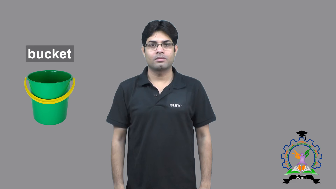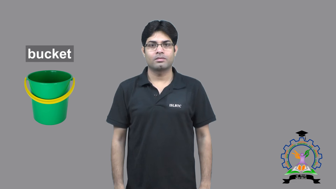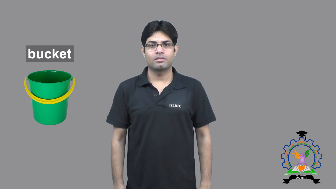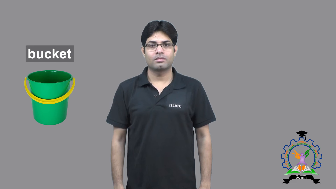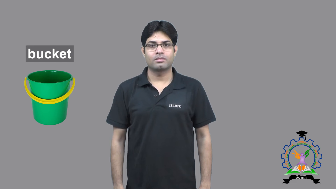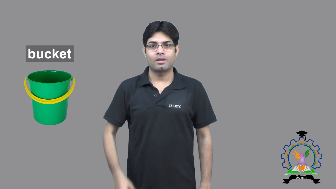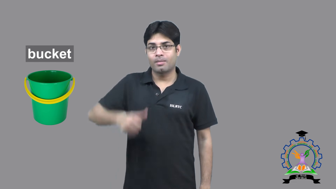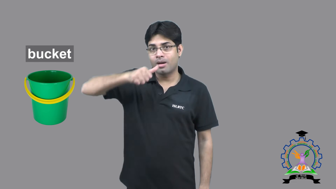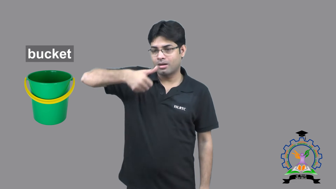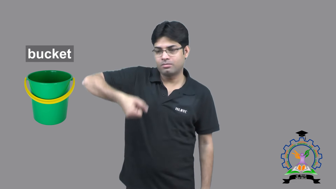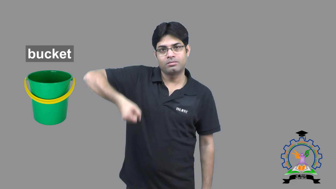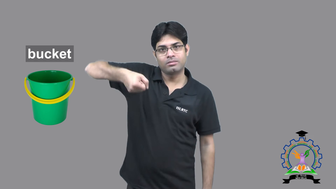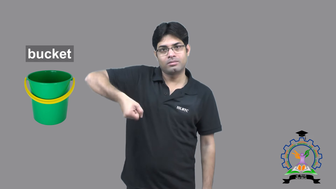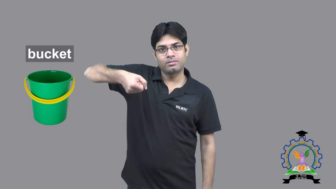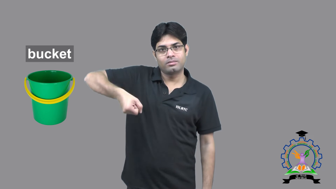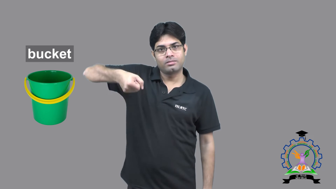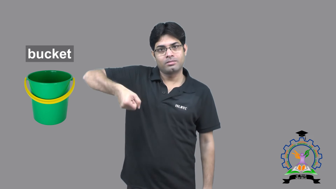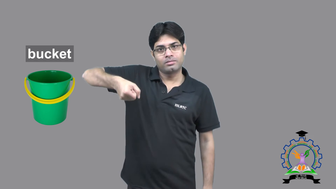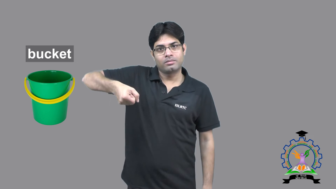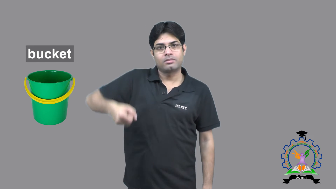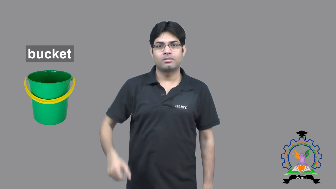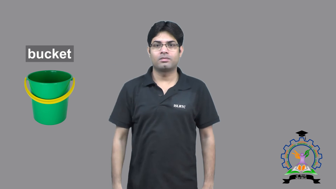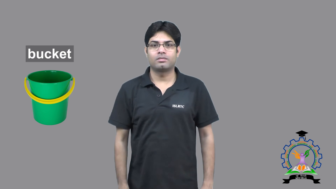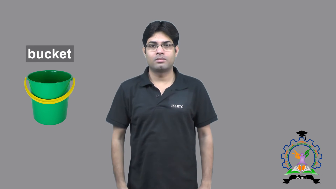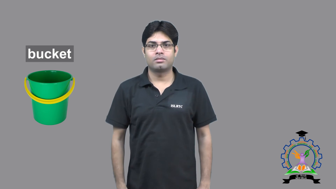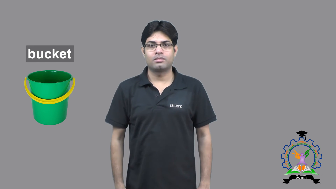bucket